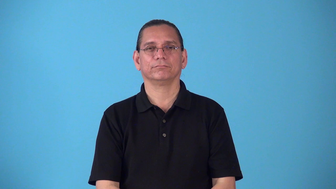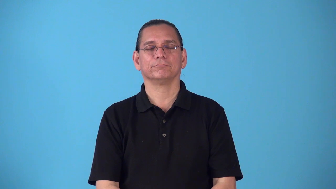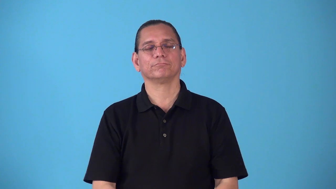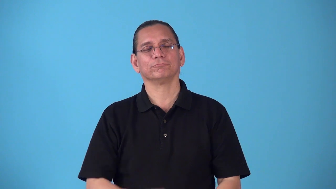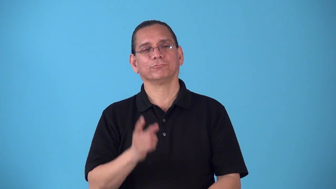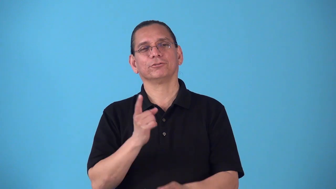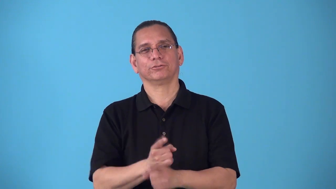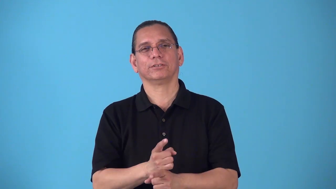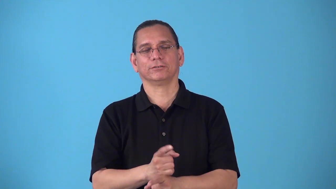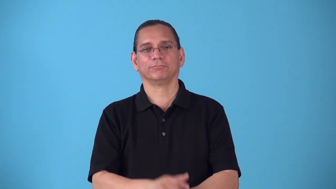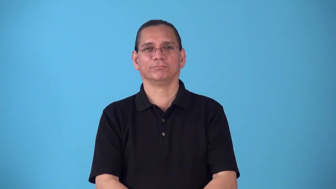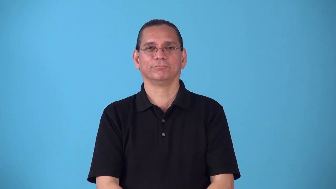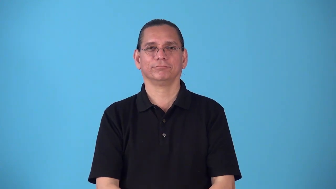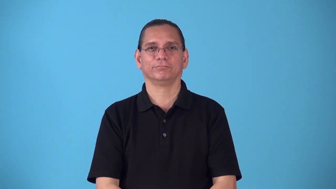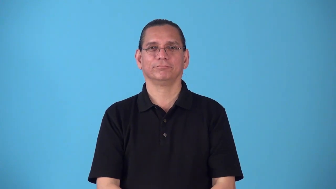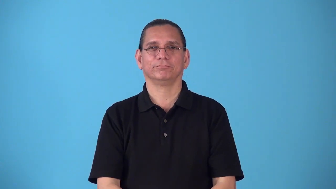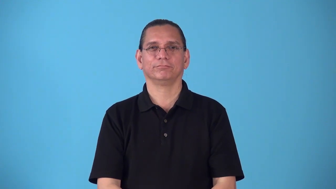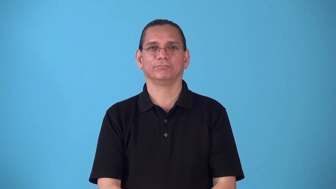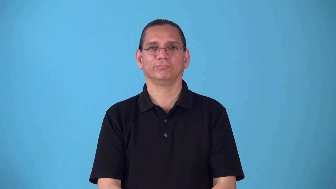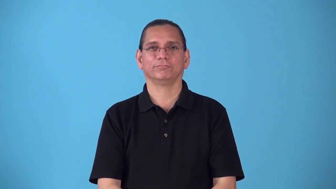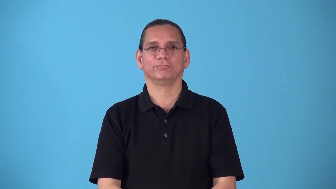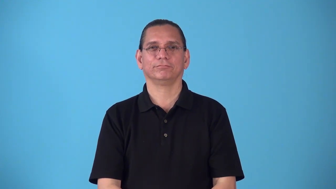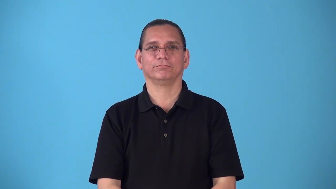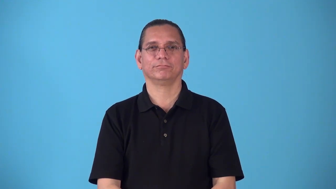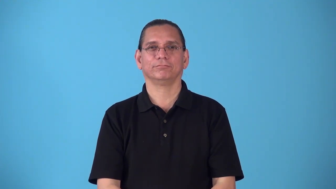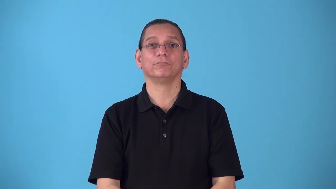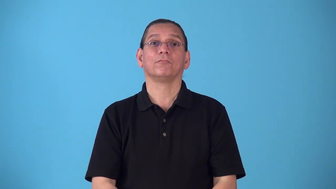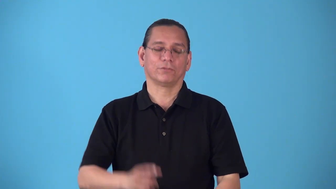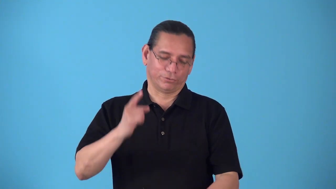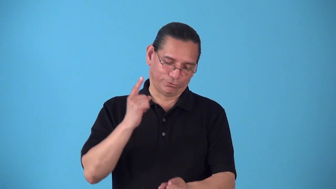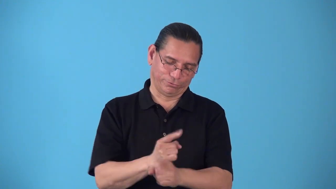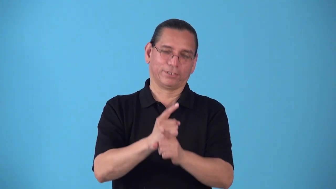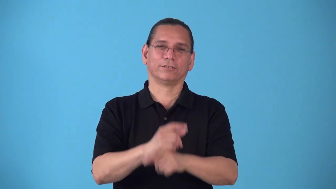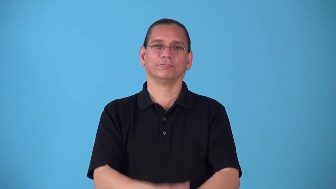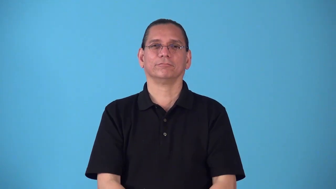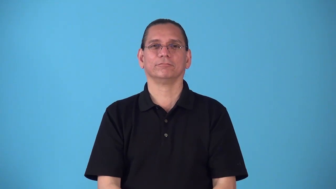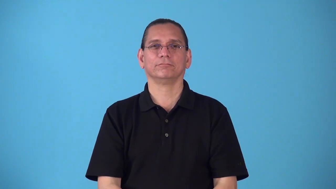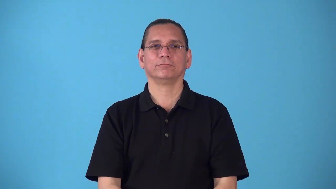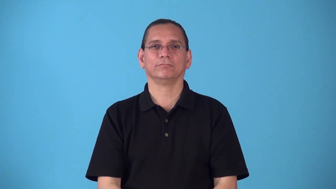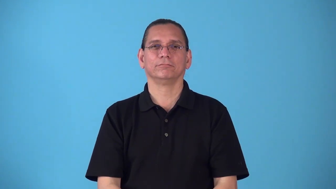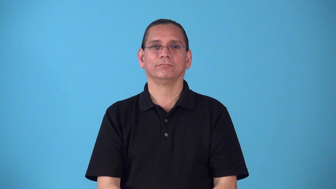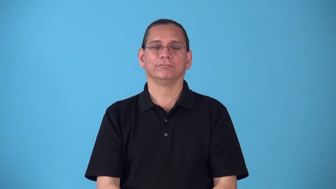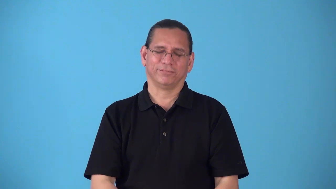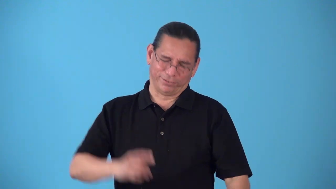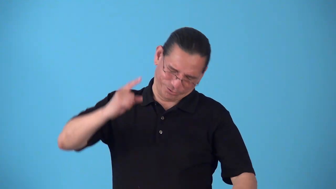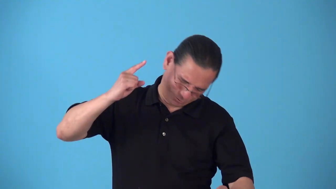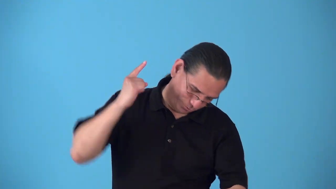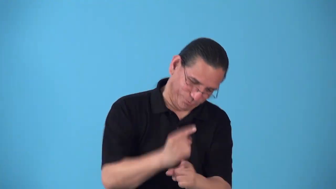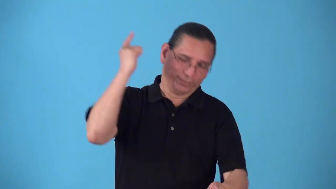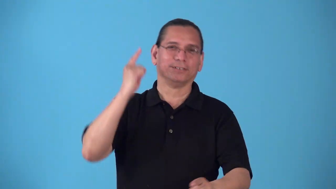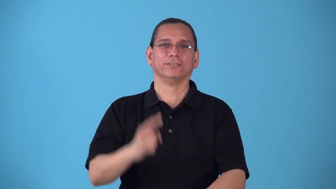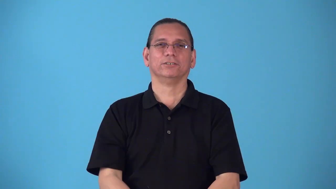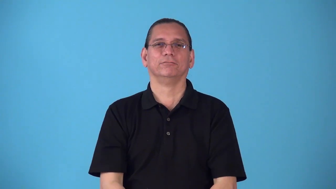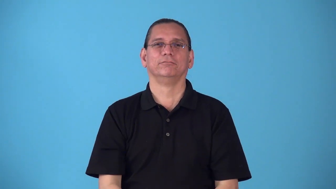correct,more correct, most correct